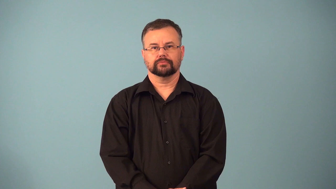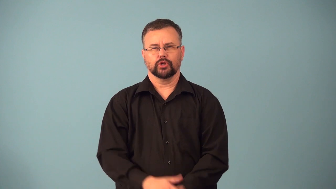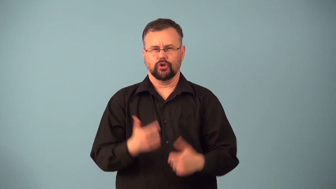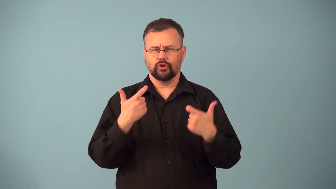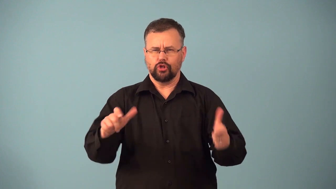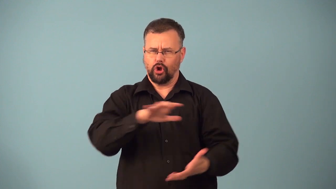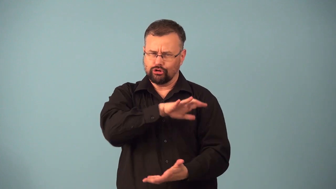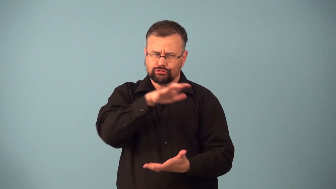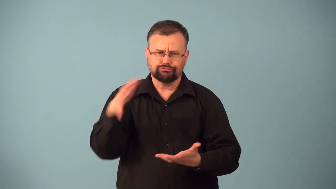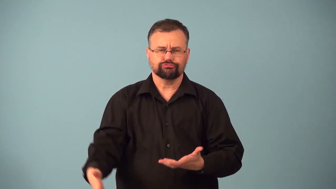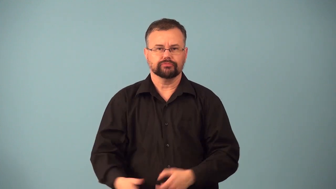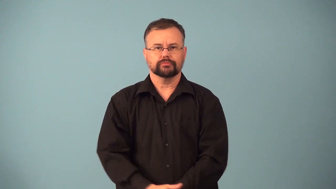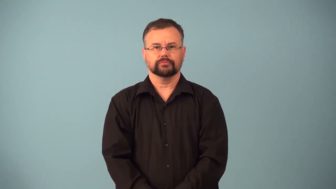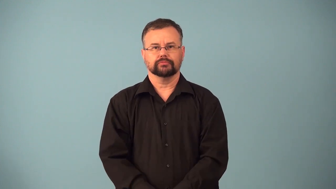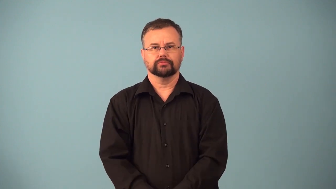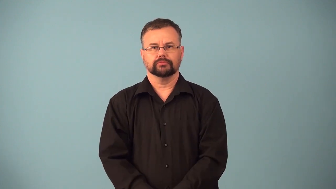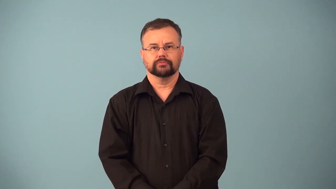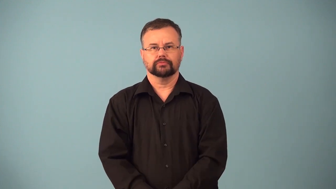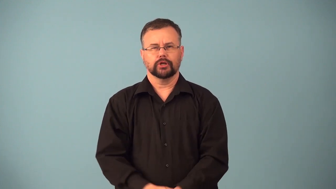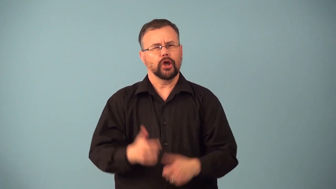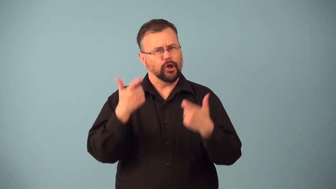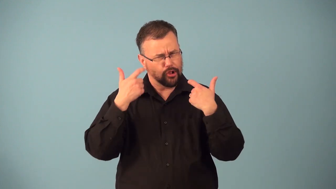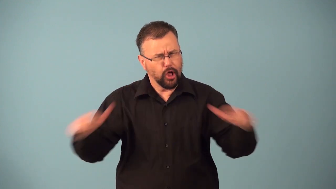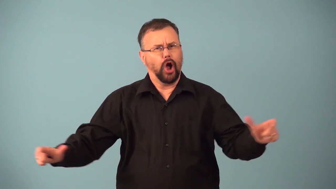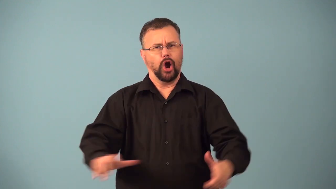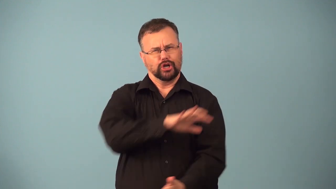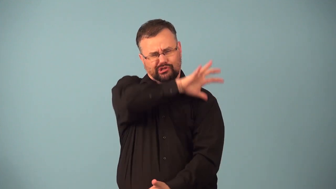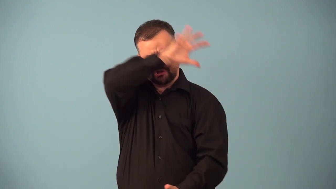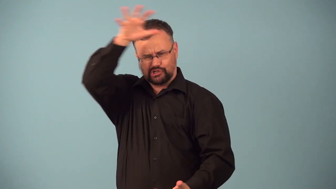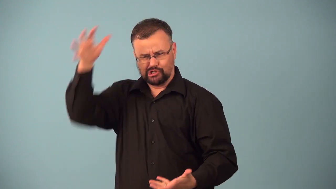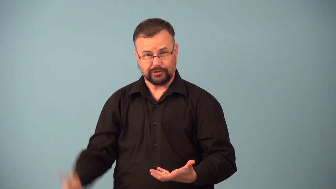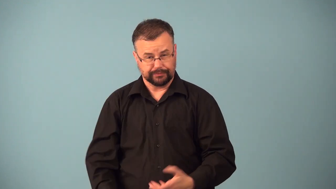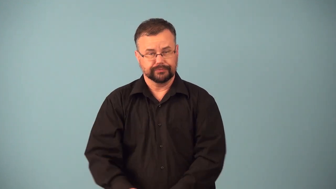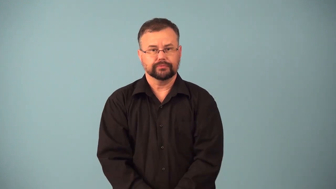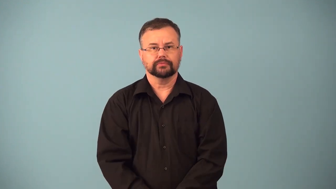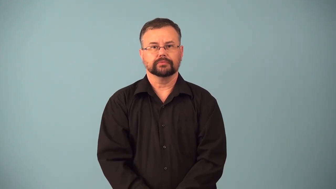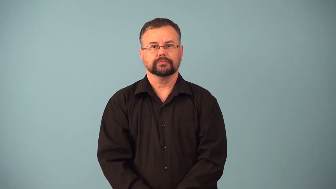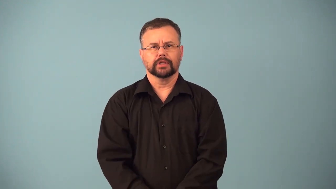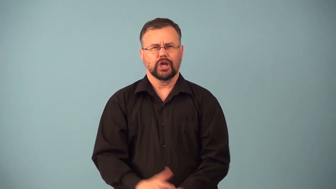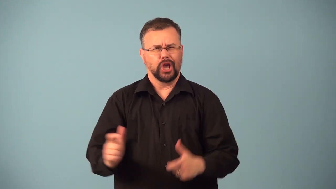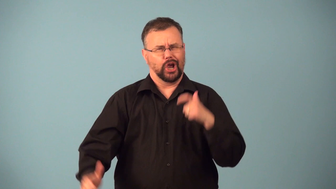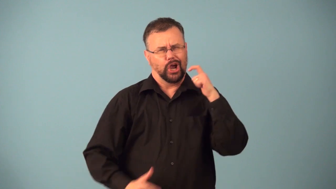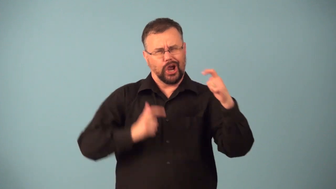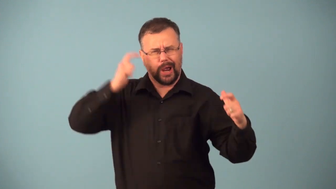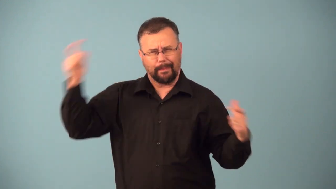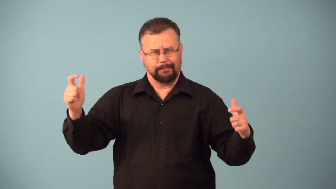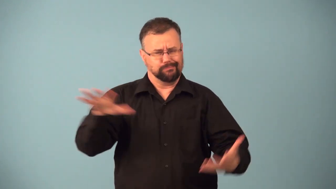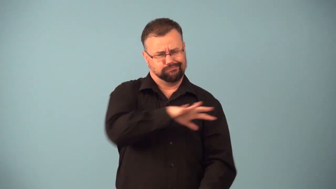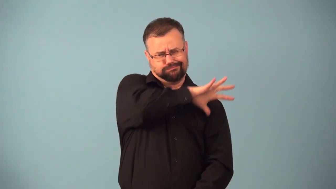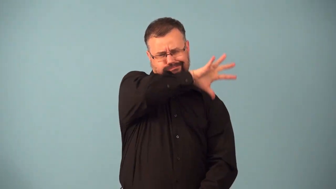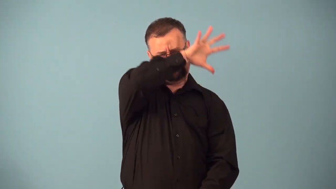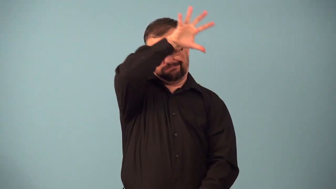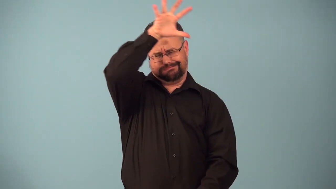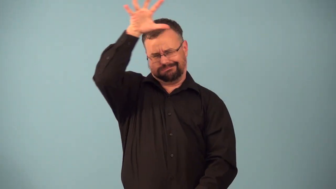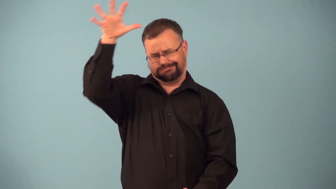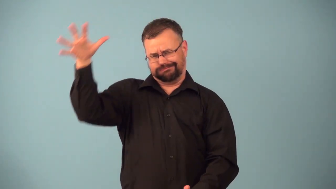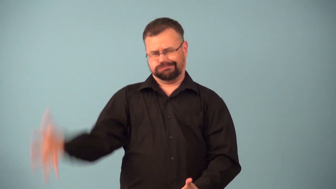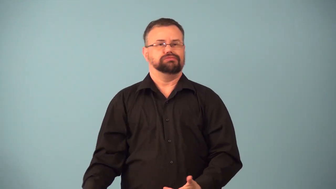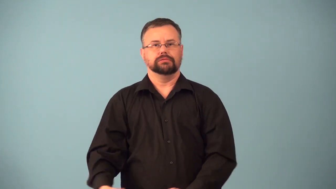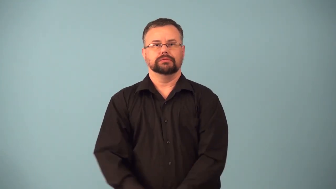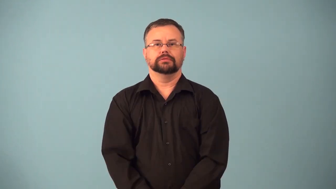goodly,goodlier,goodliest